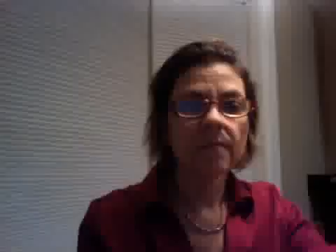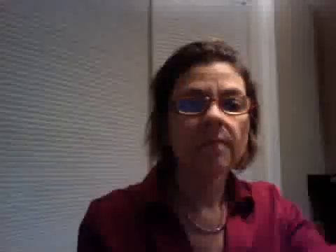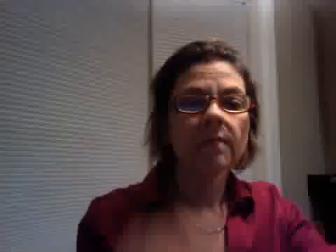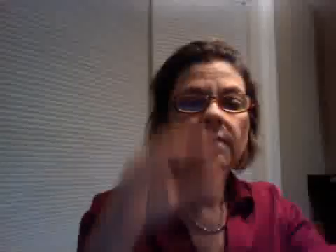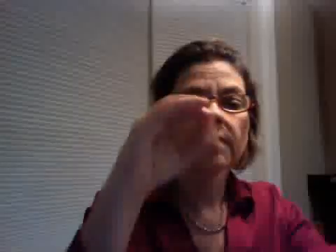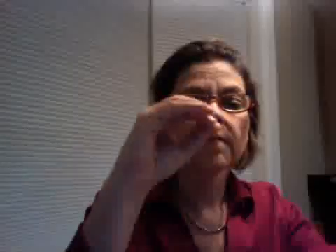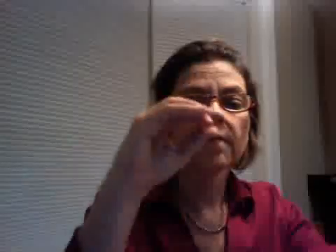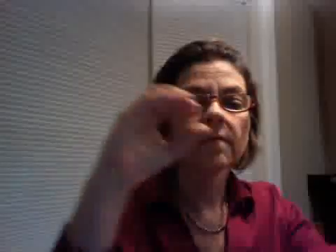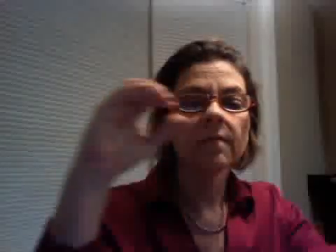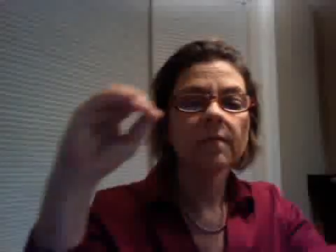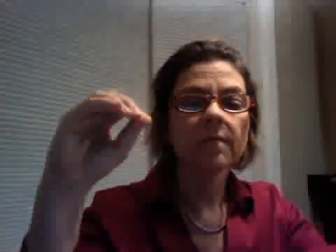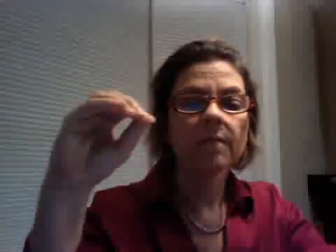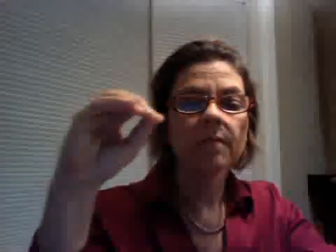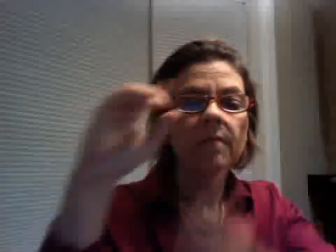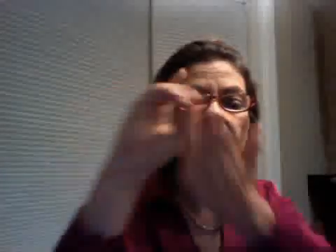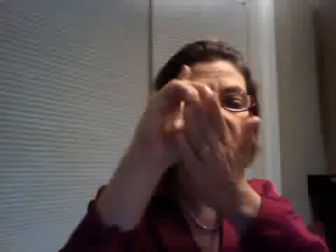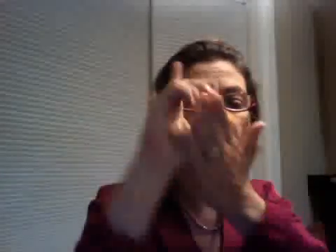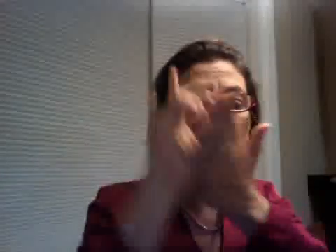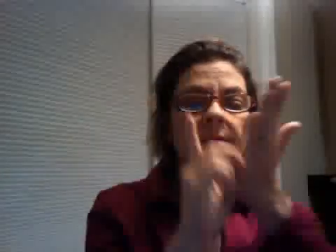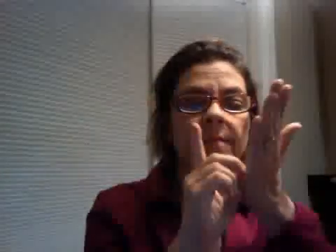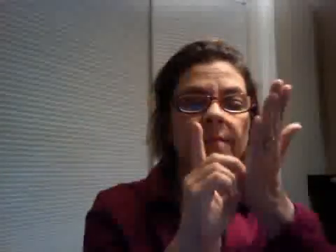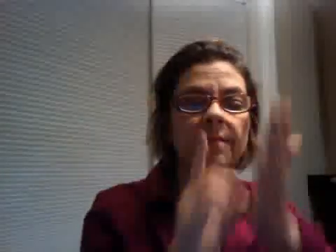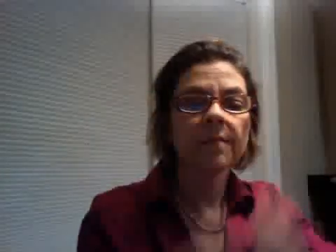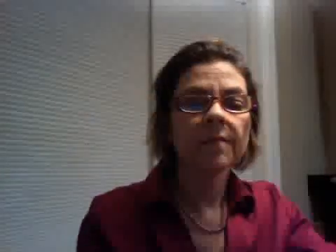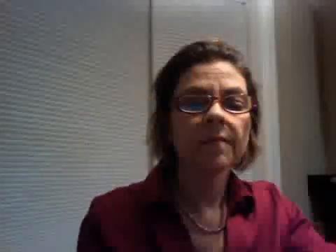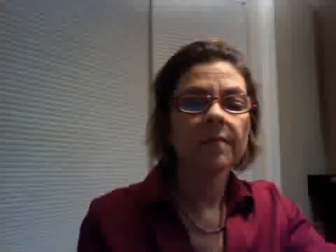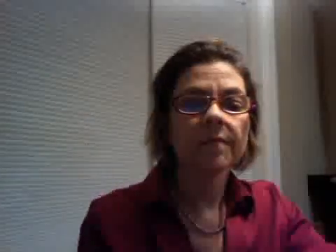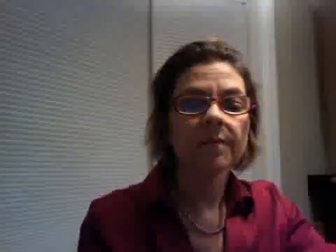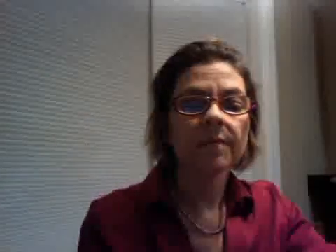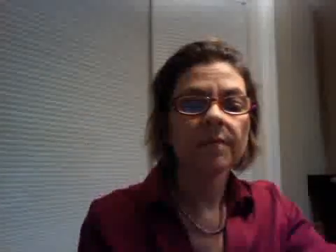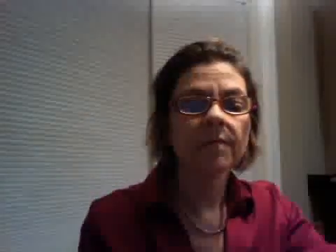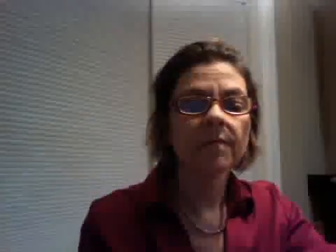OO Design